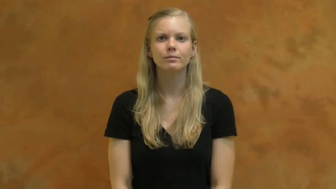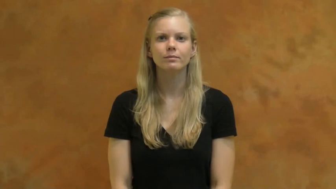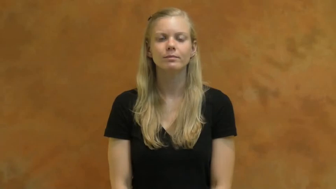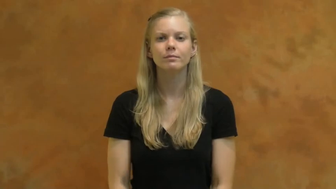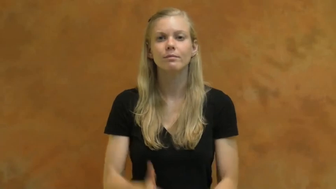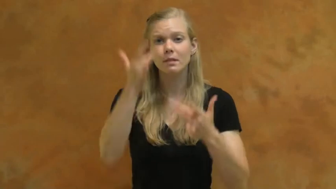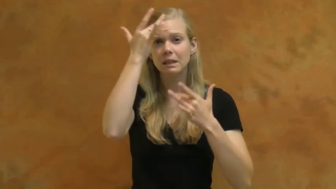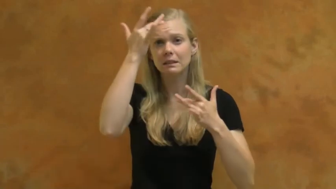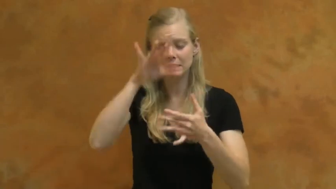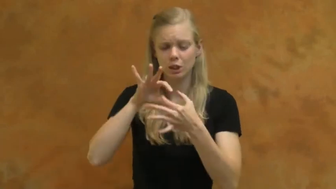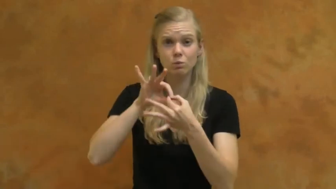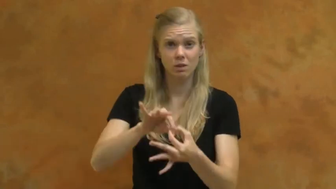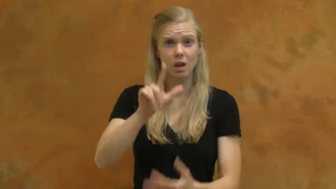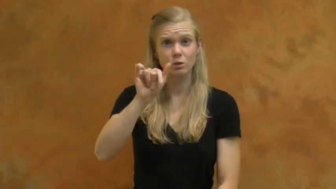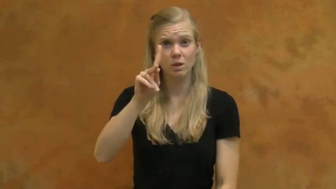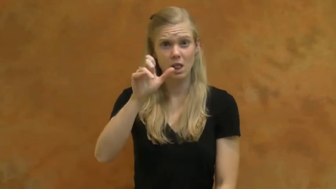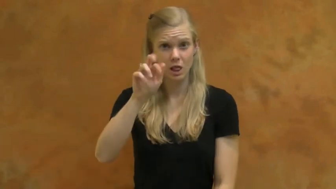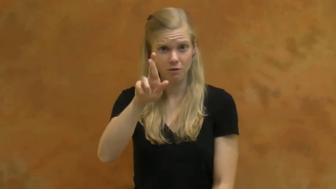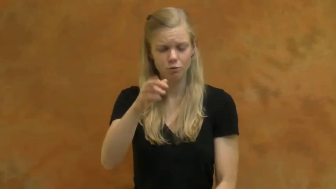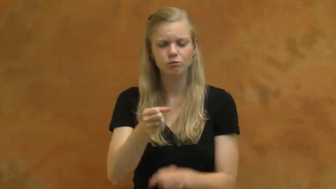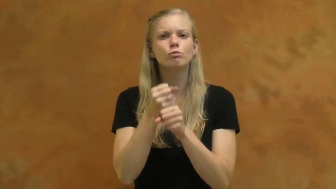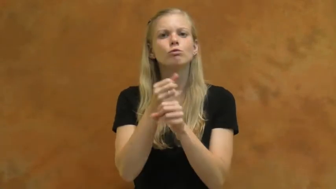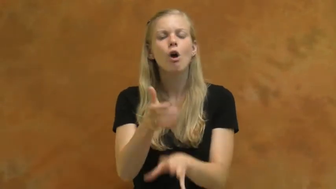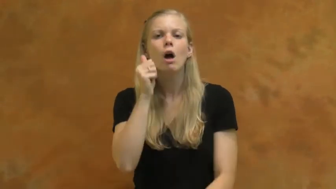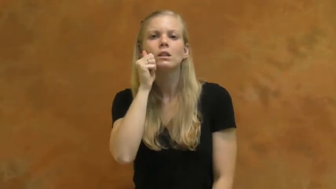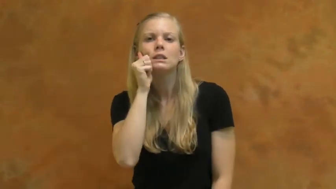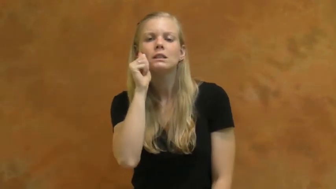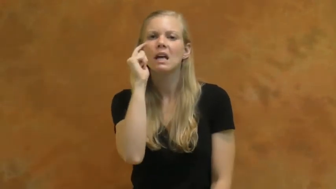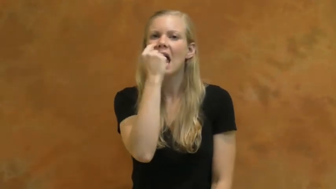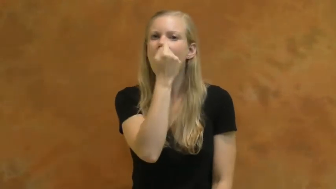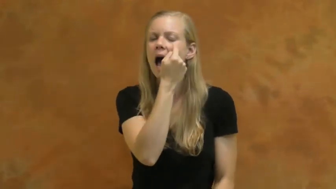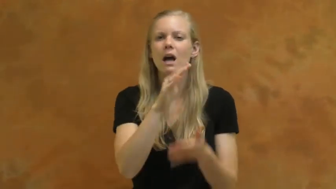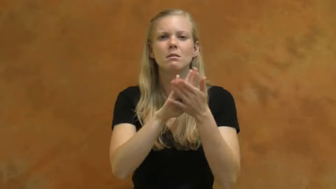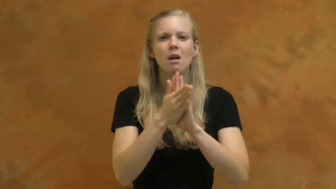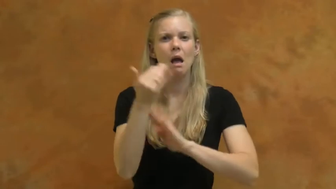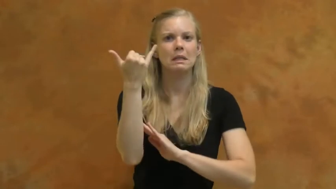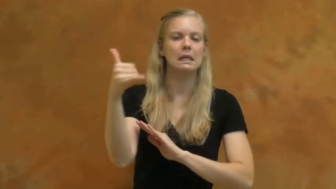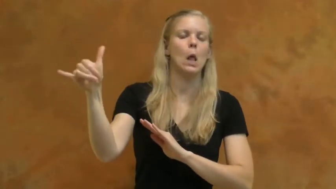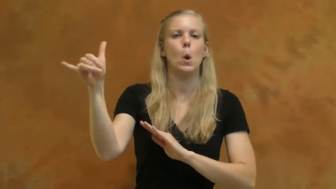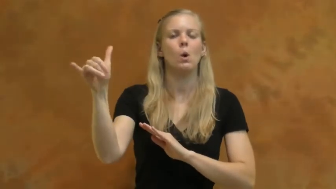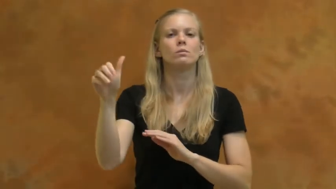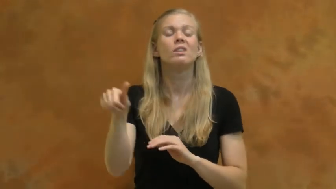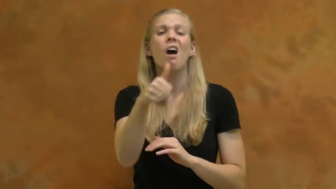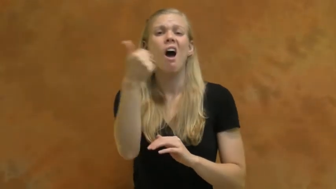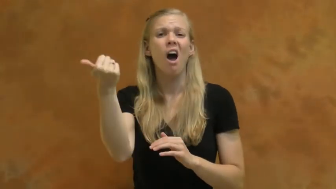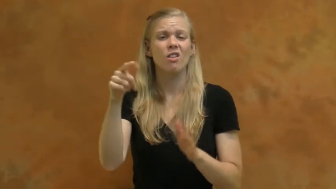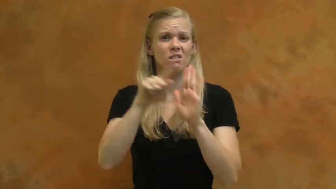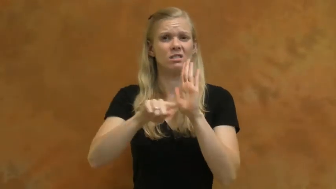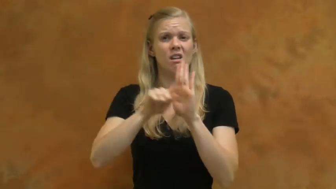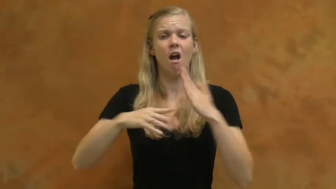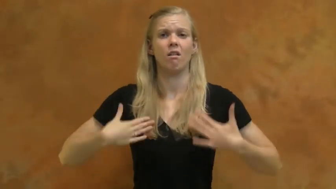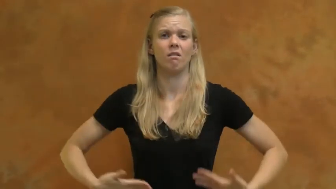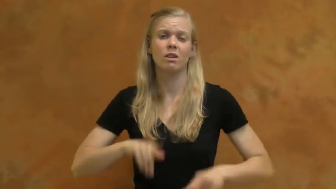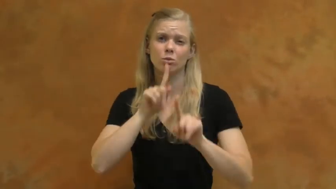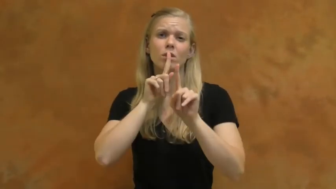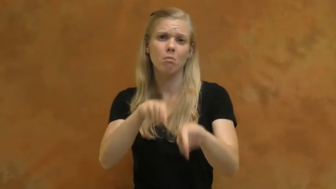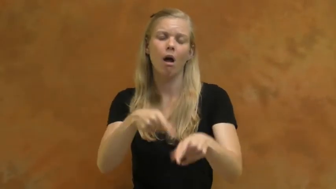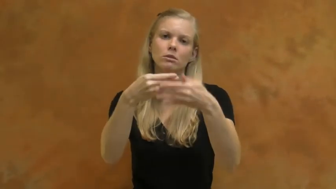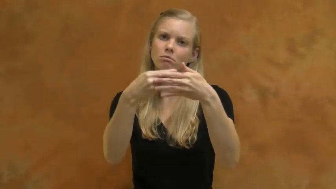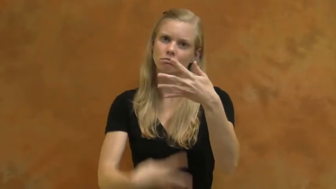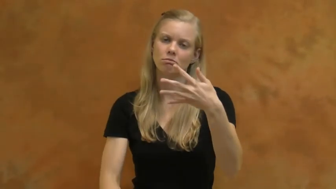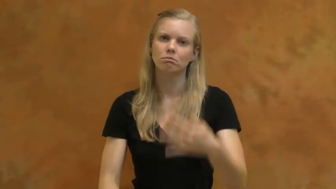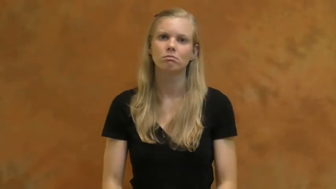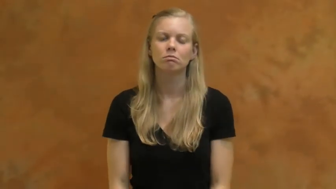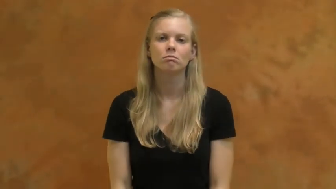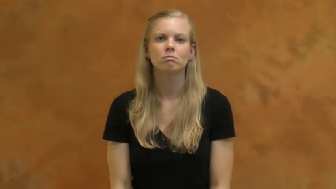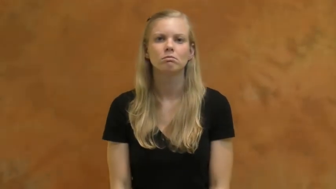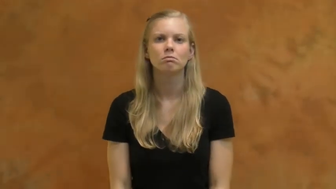jaundice